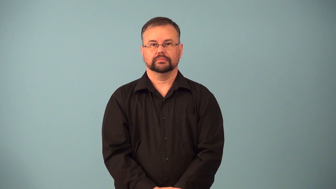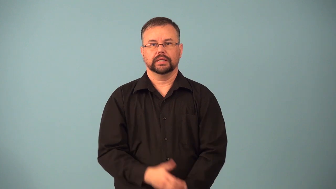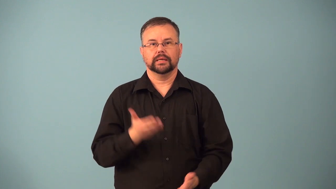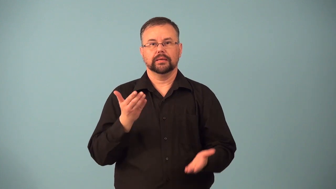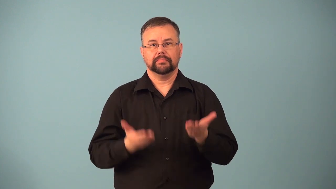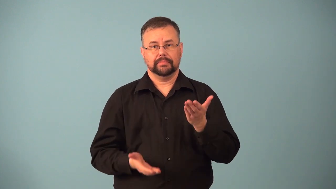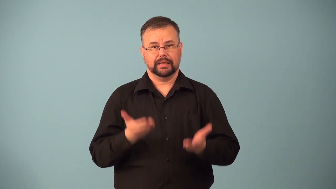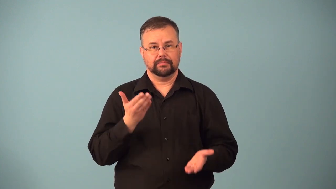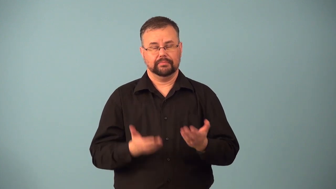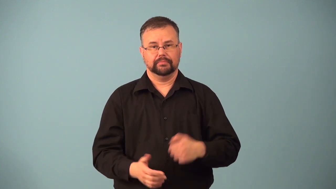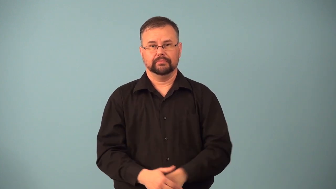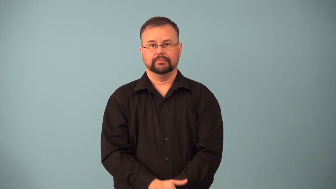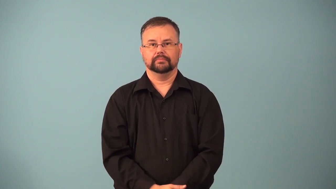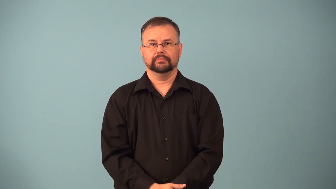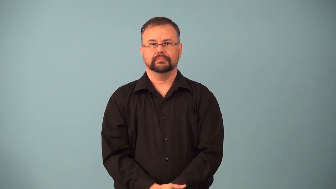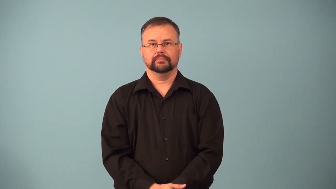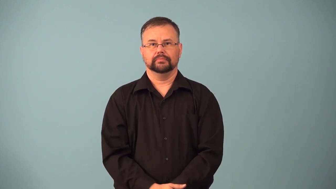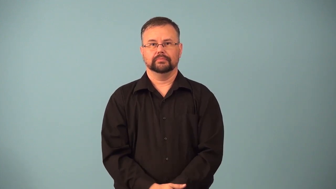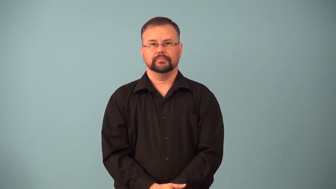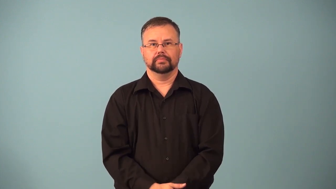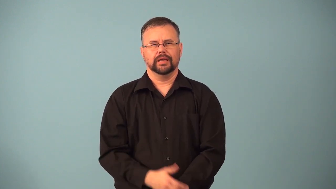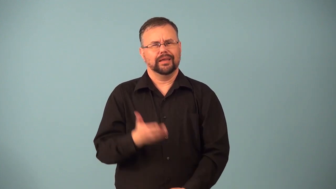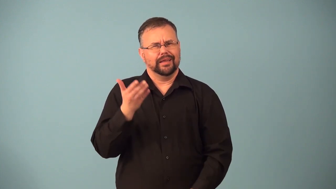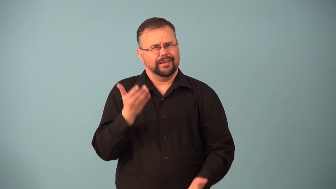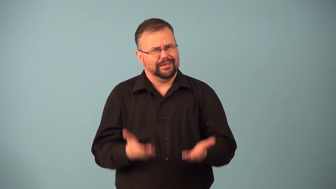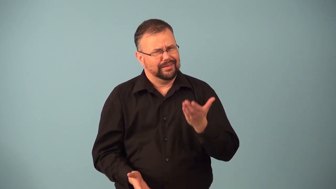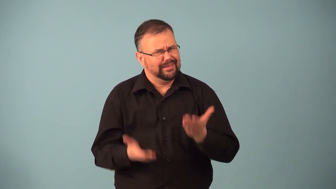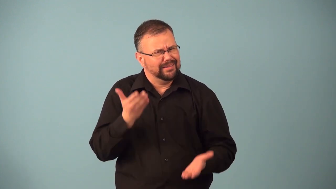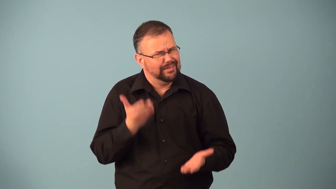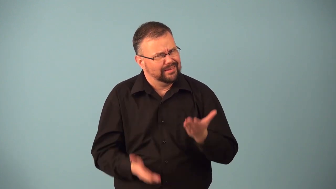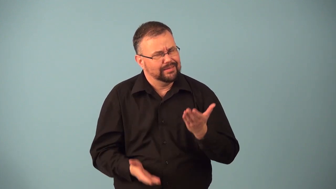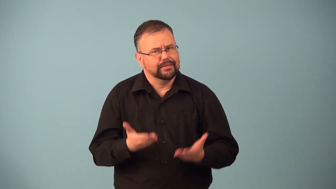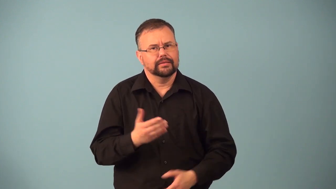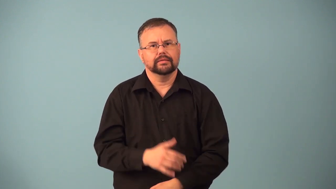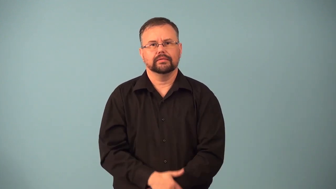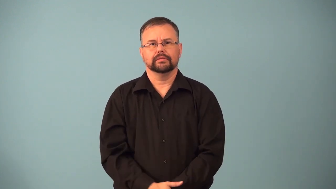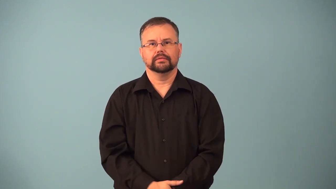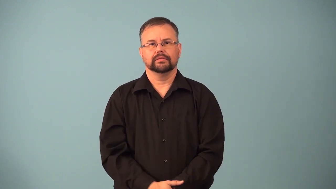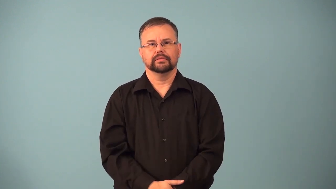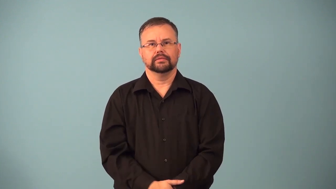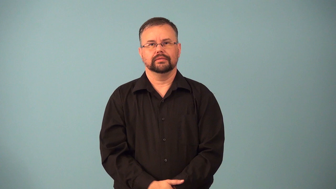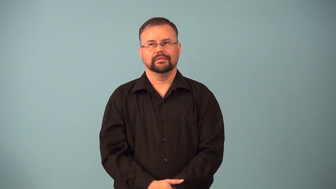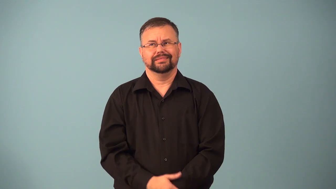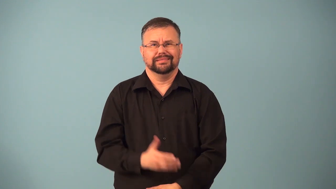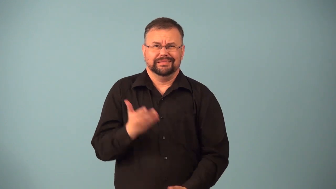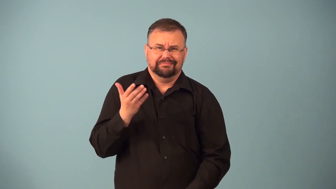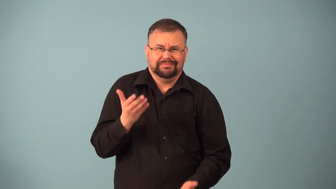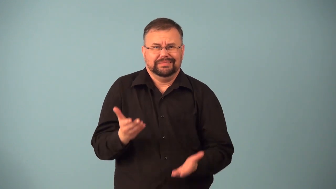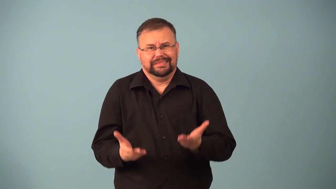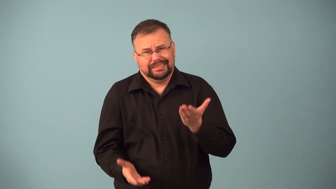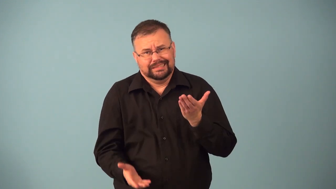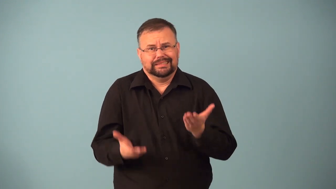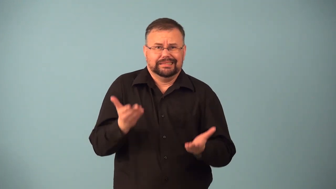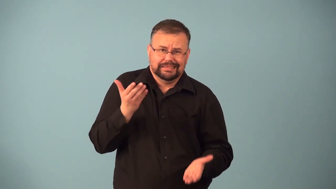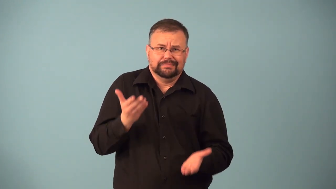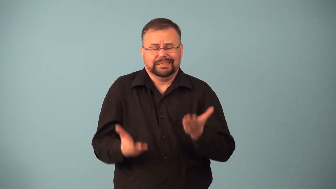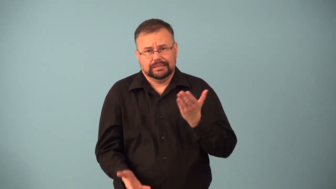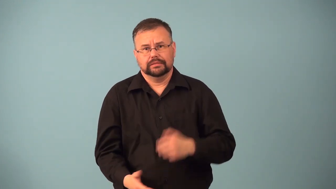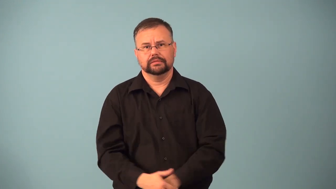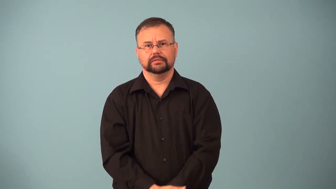iffy